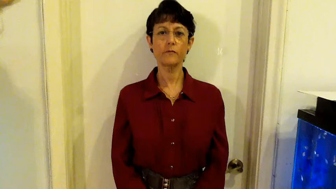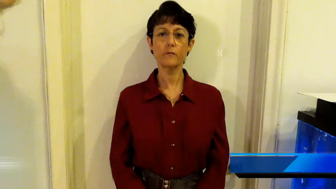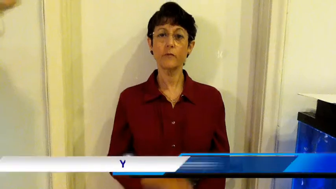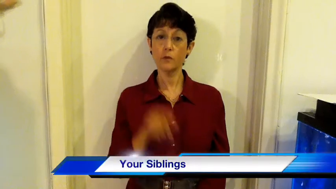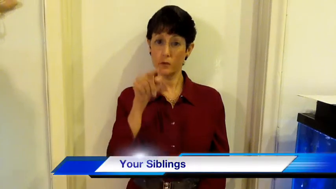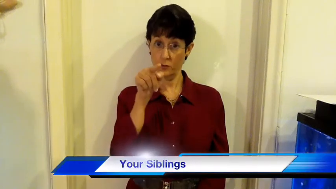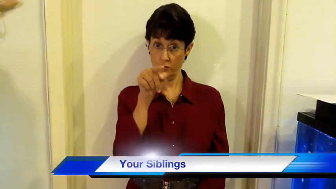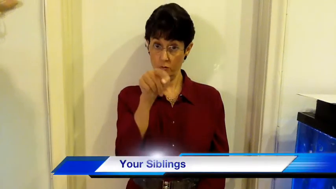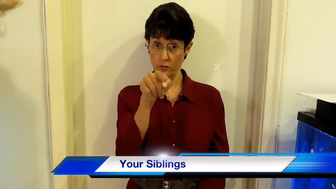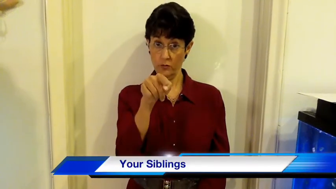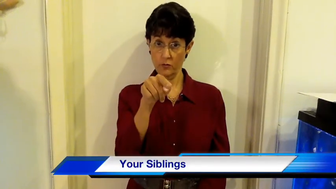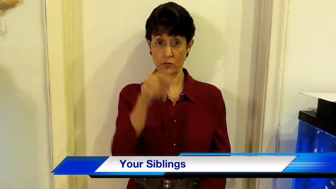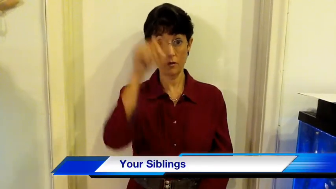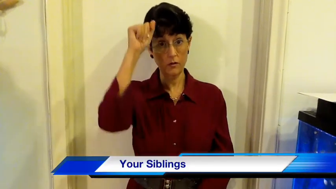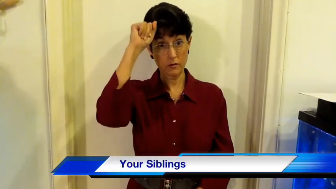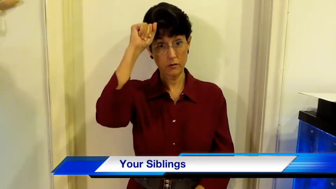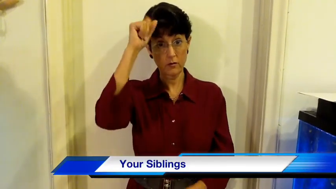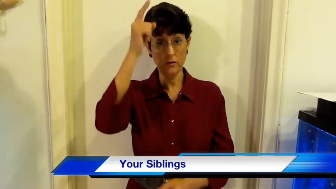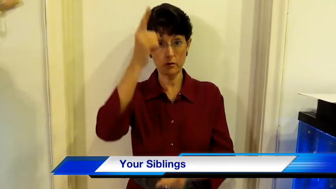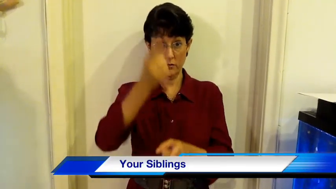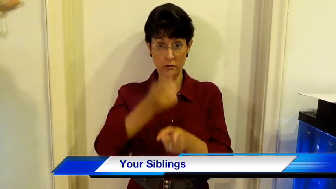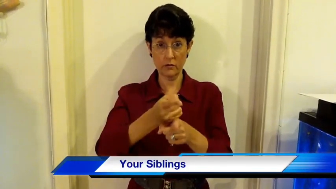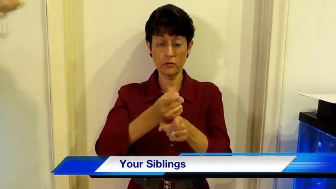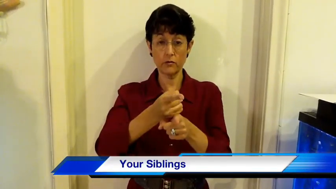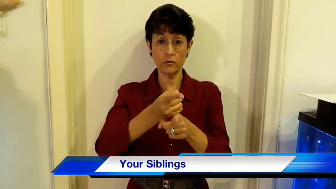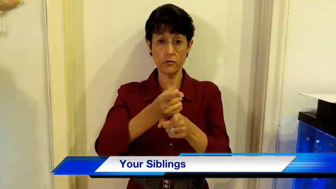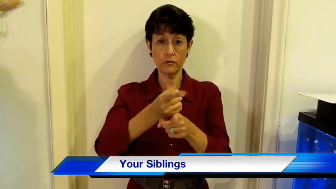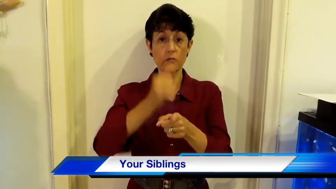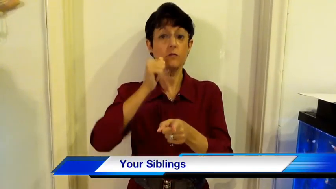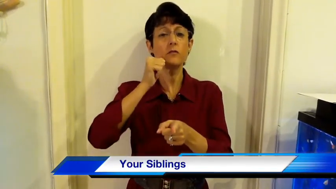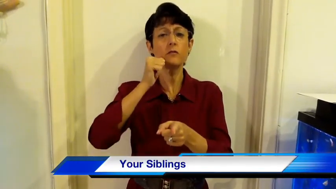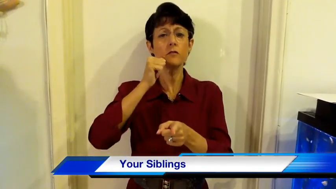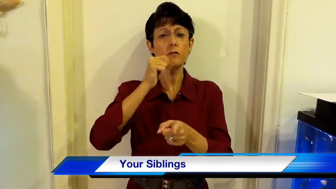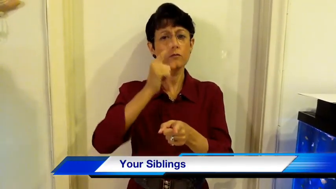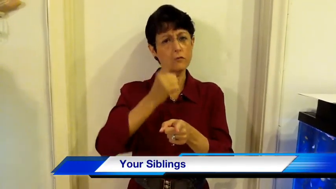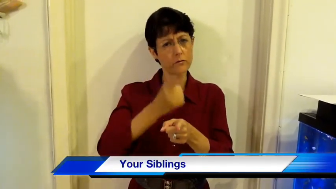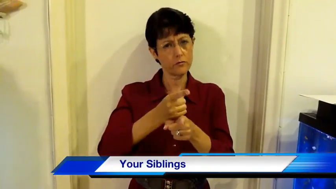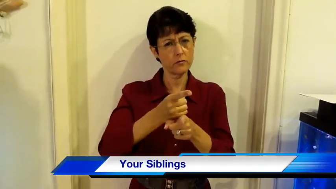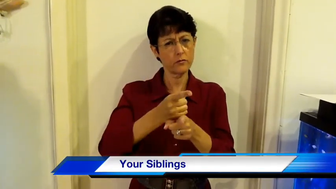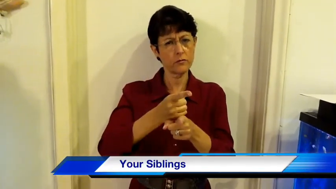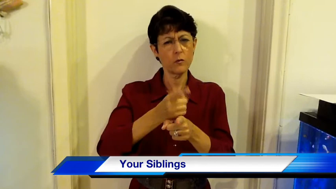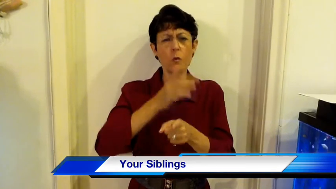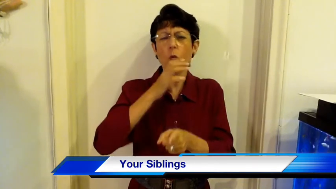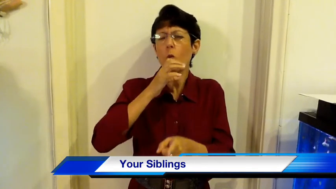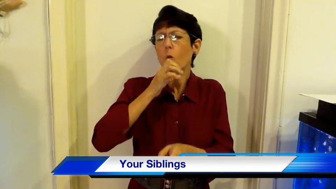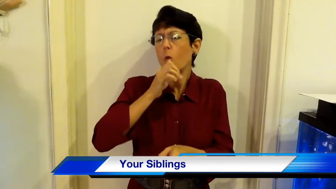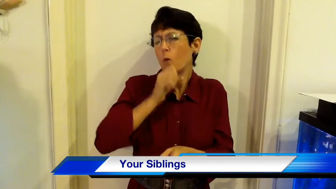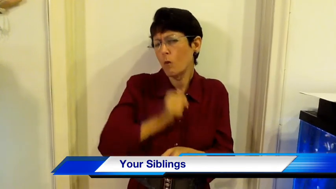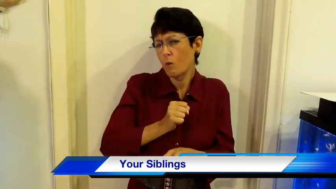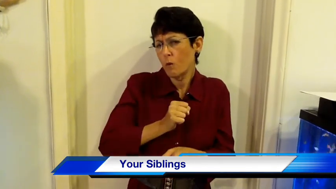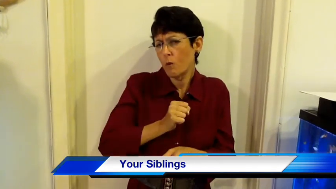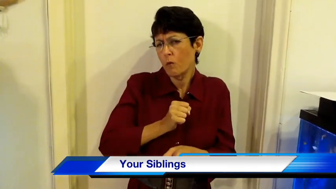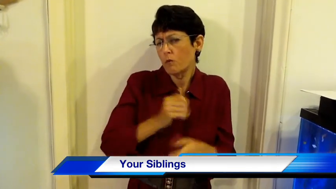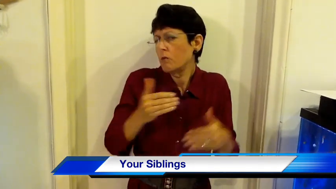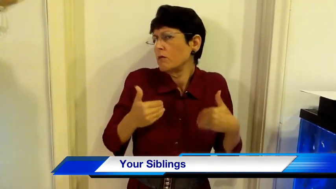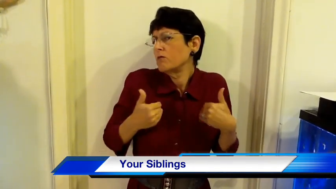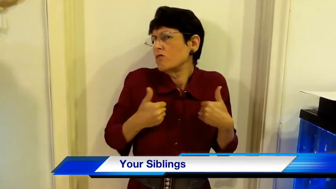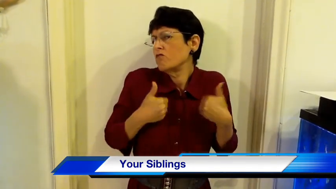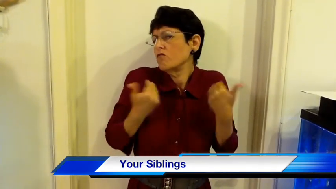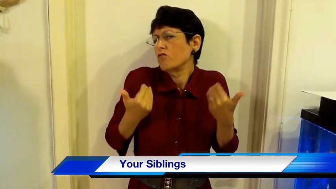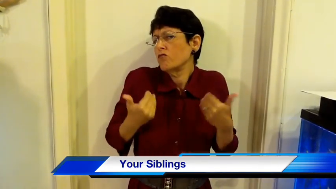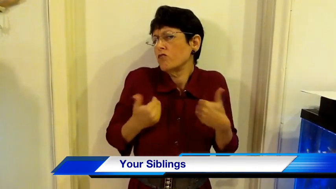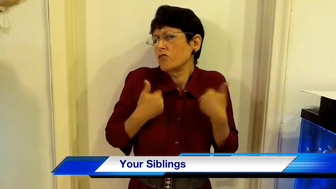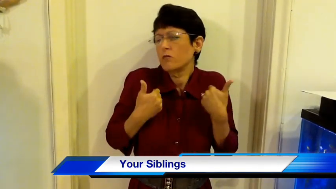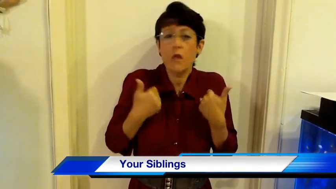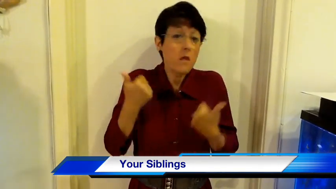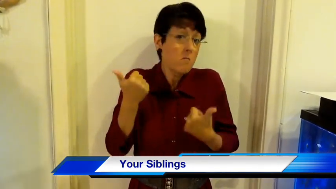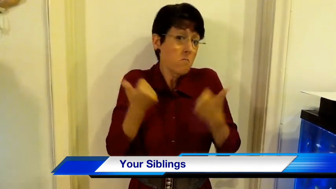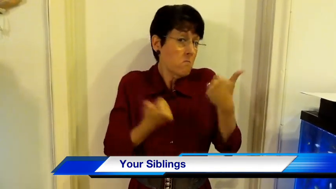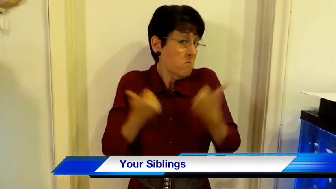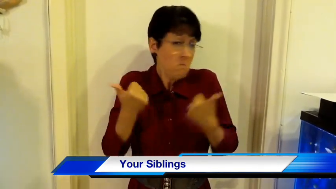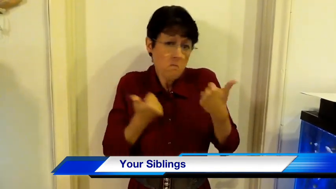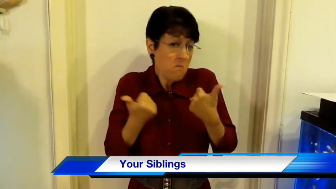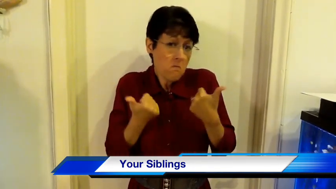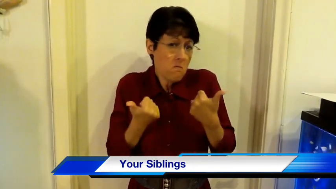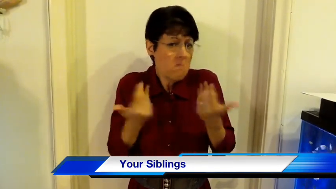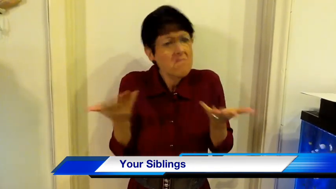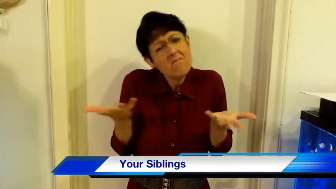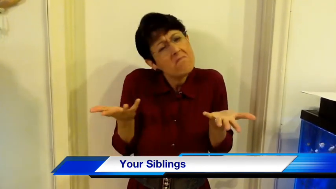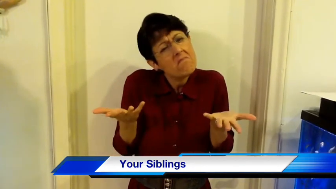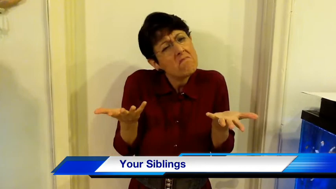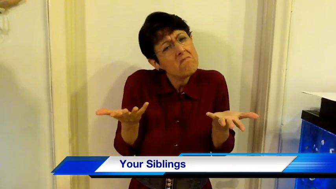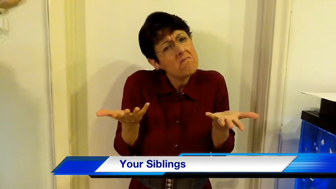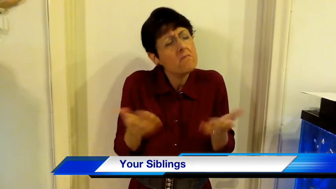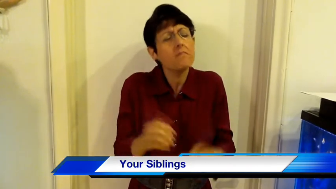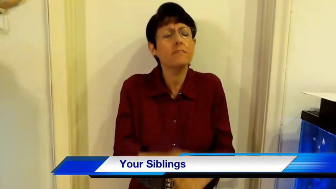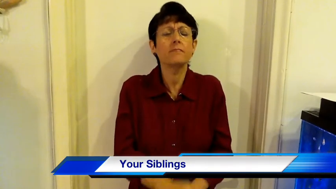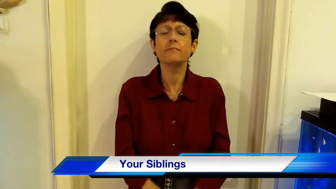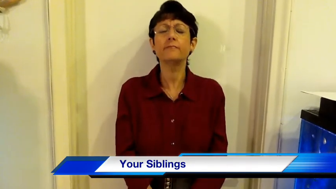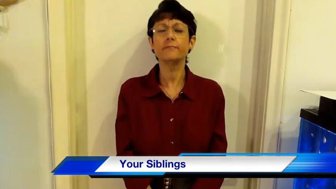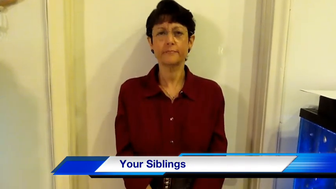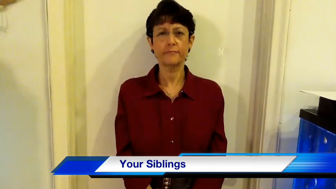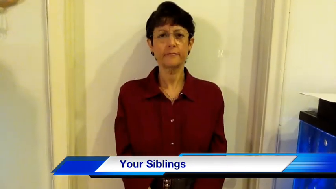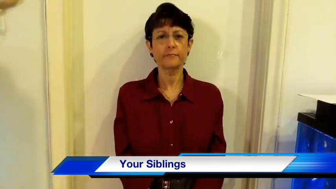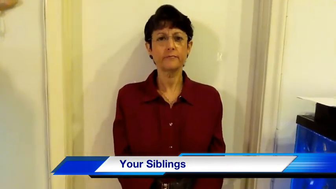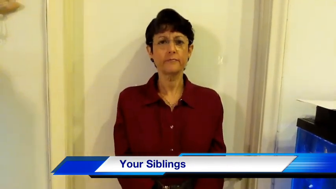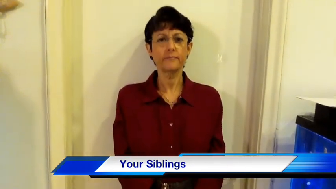Your Siblings